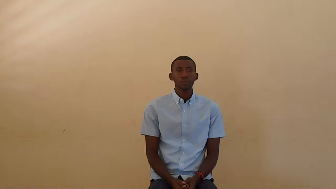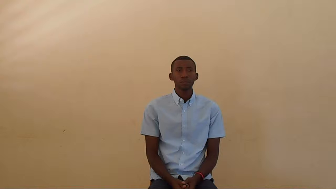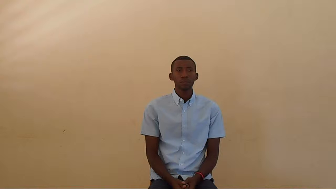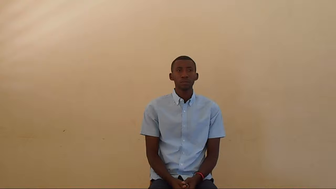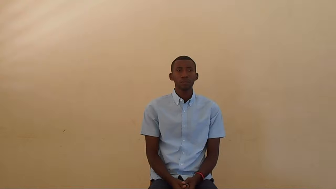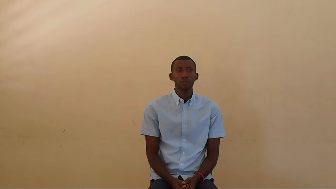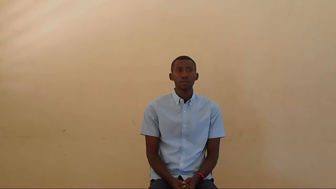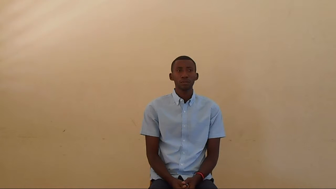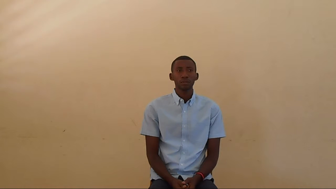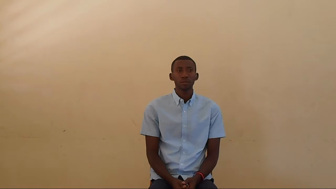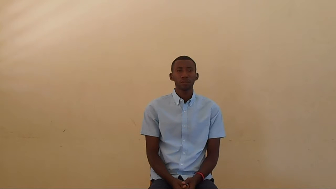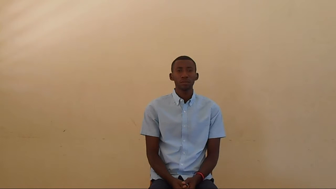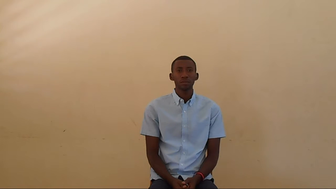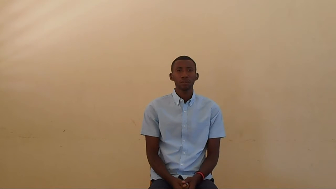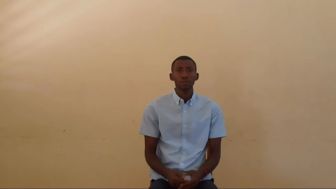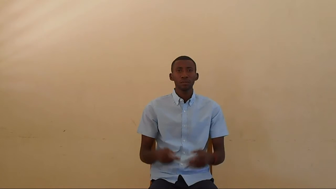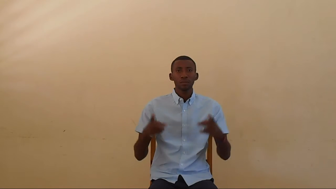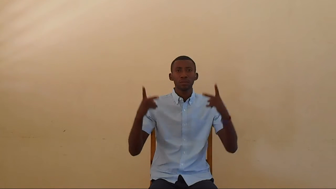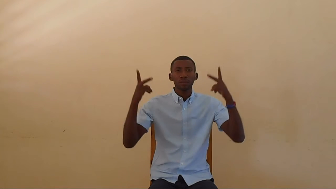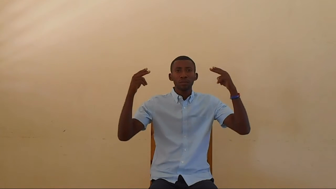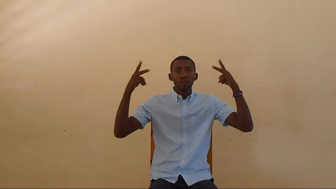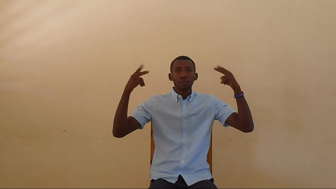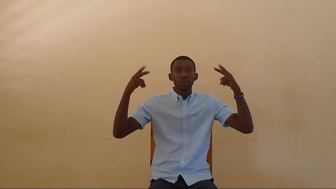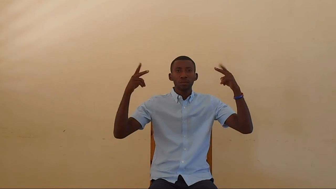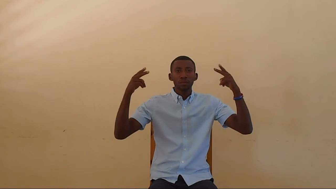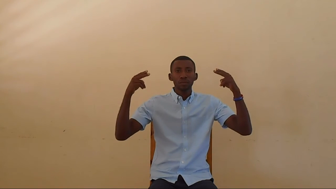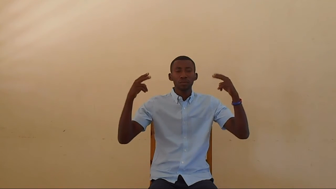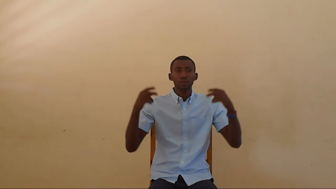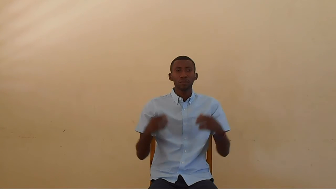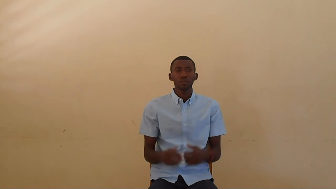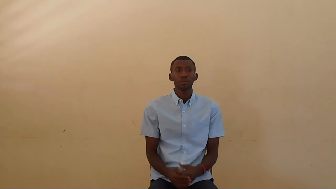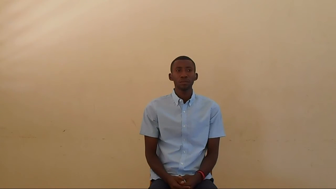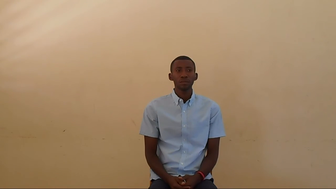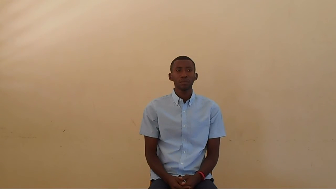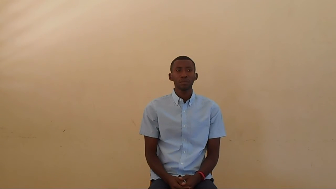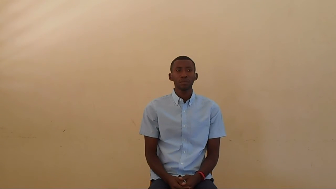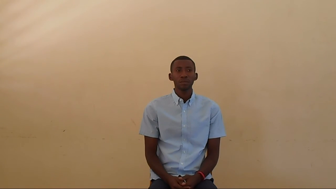crab